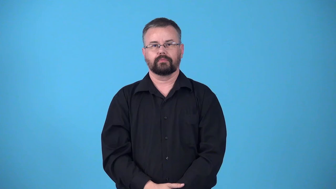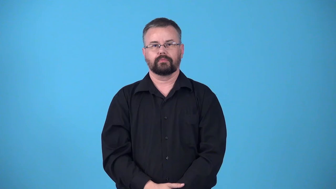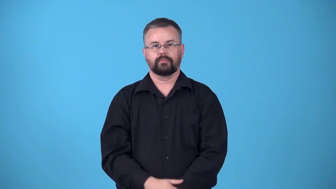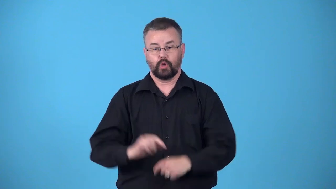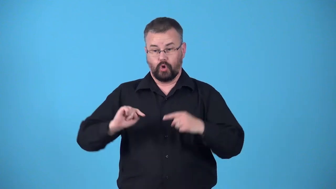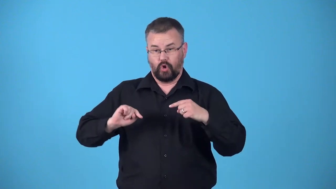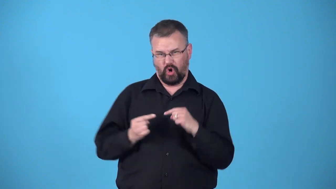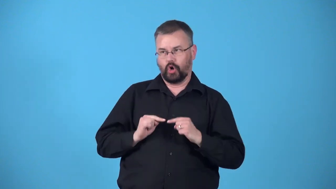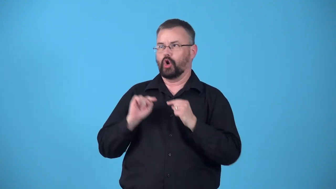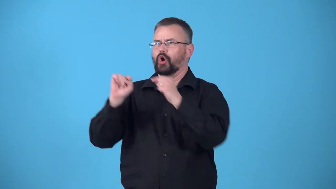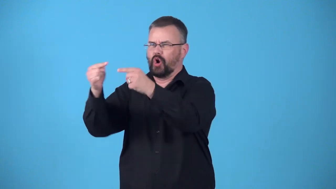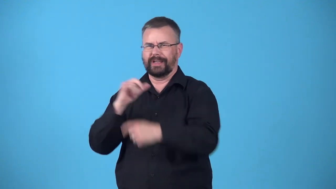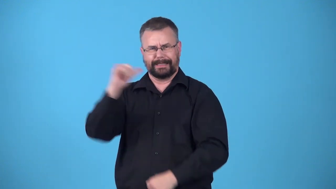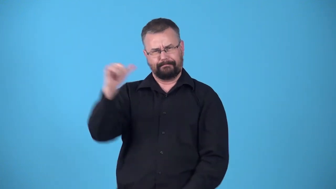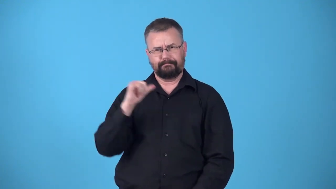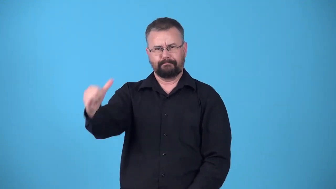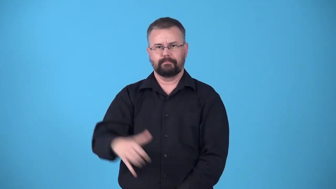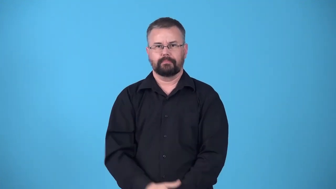eye for an eye, tooth for a tooth